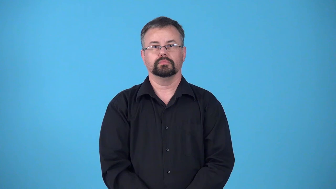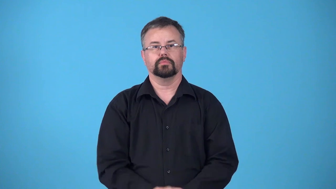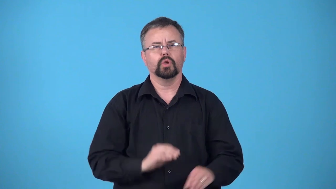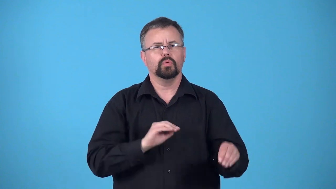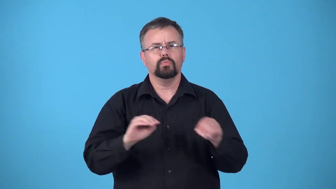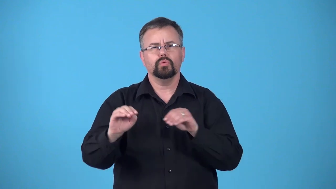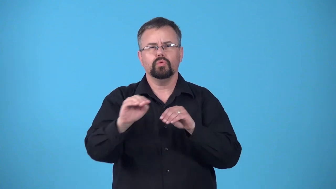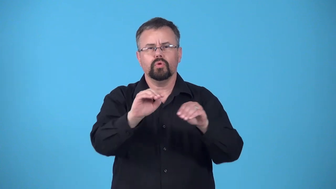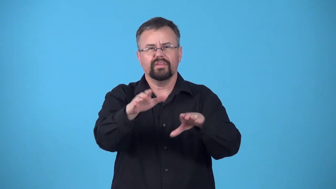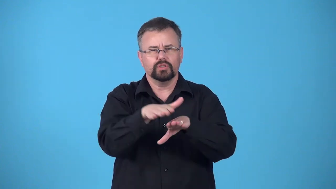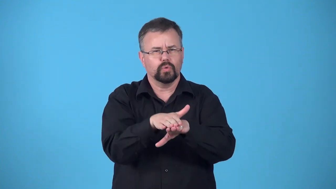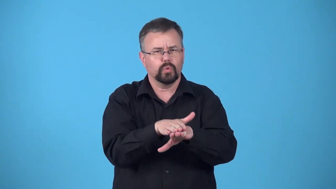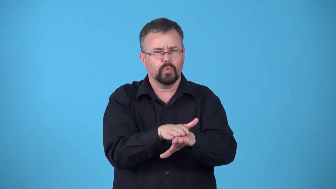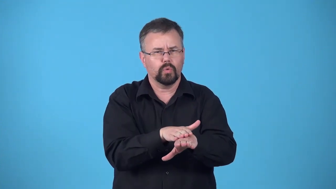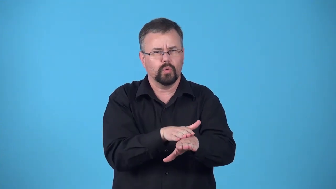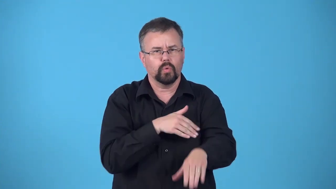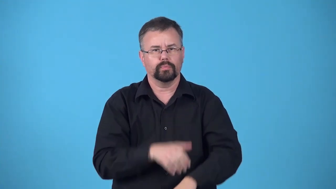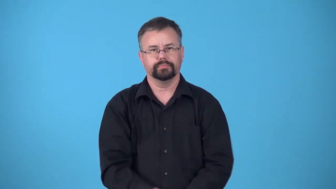crawl, creep